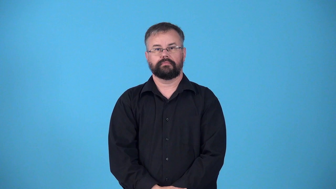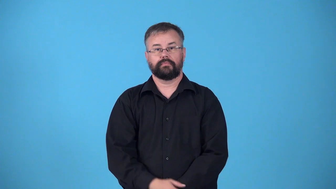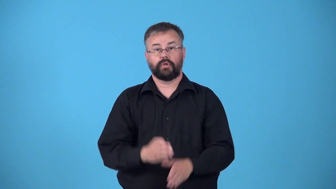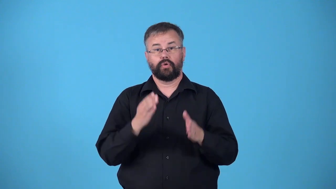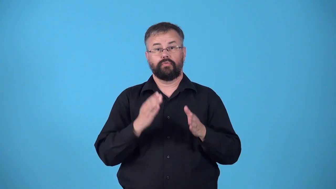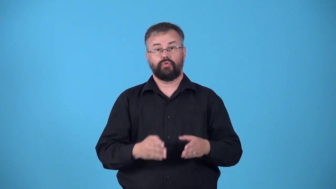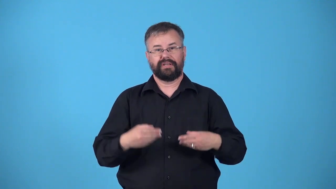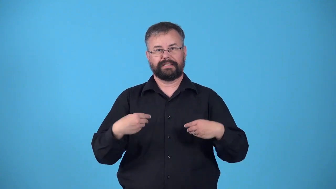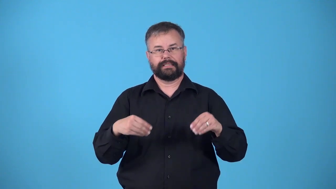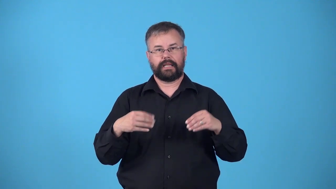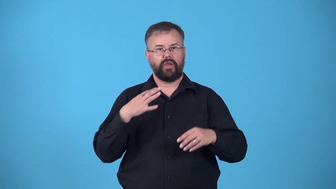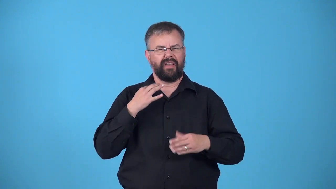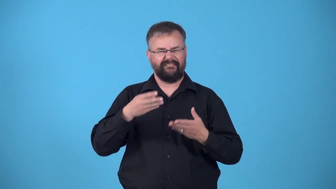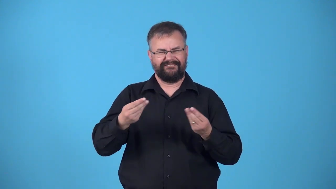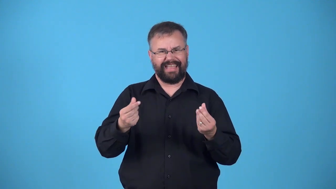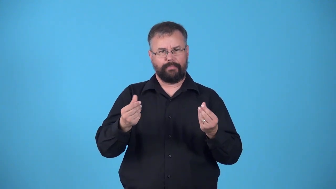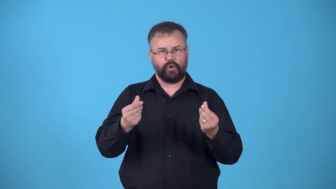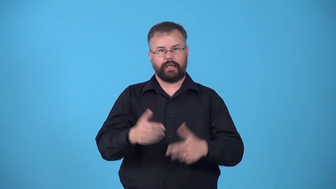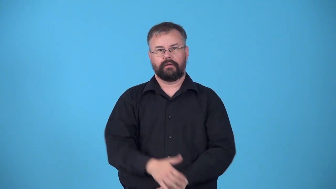mercer